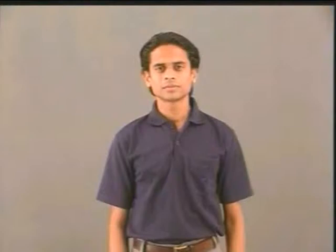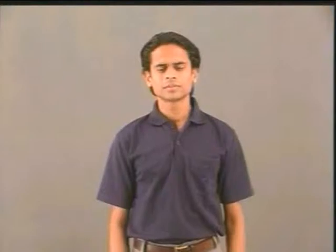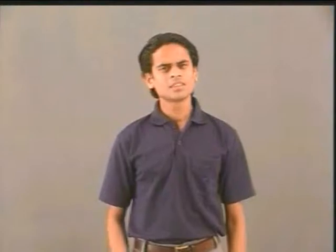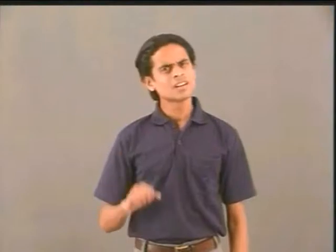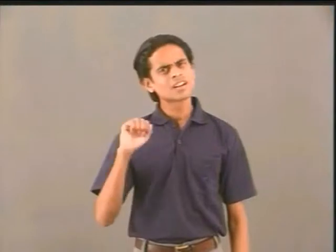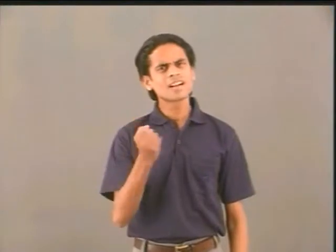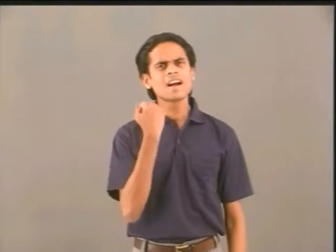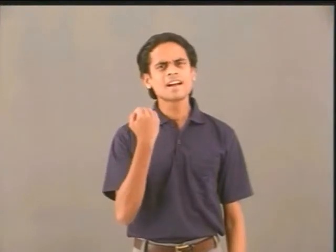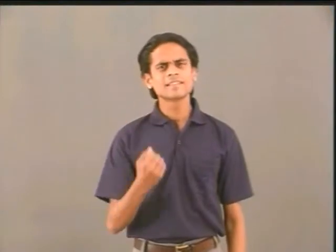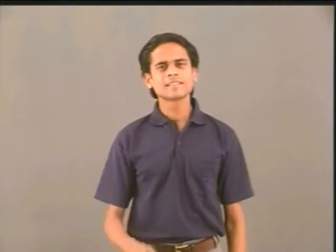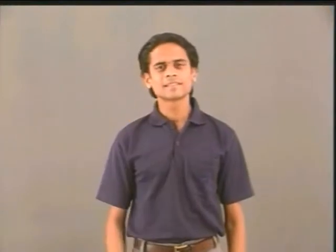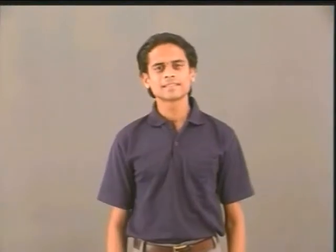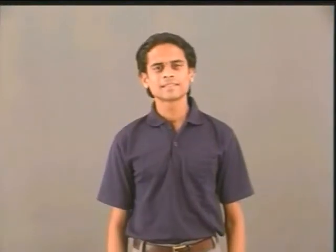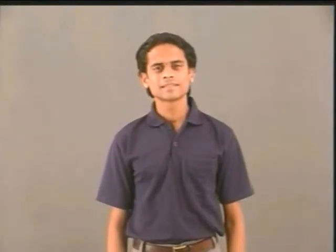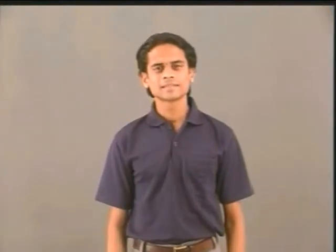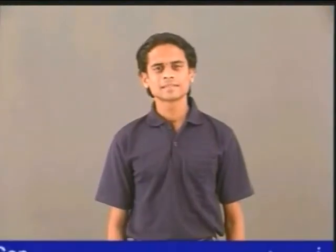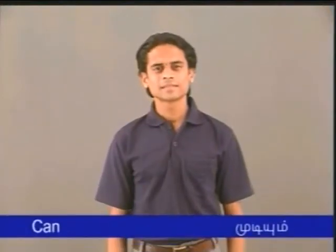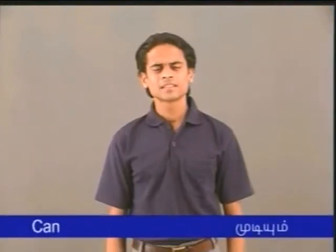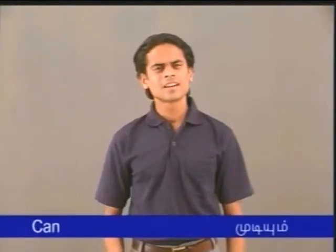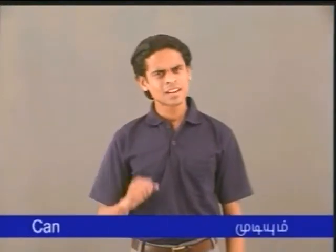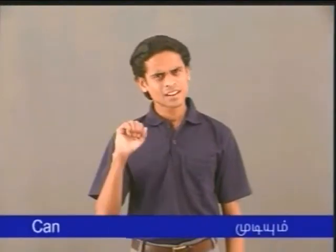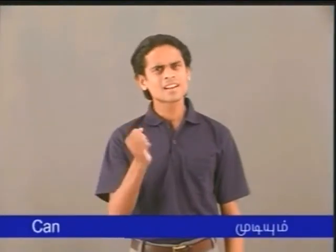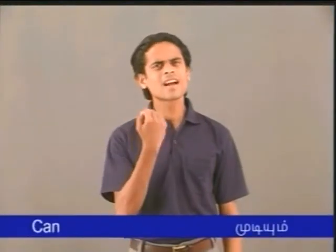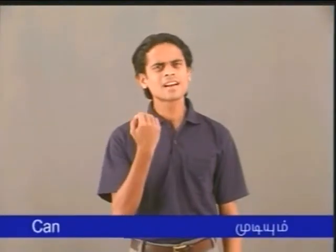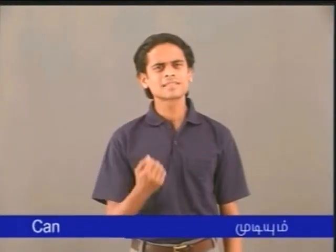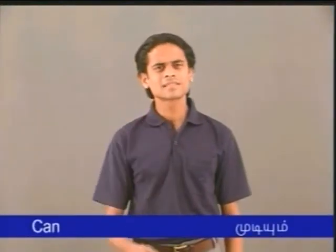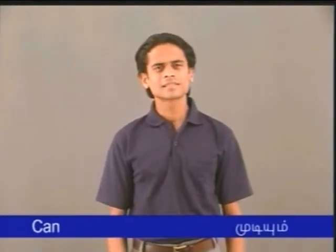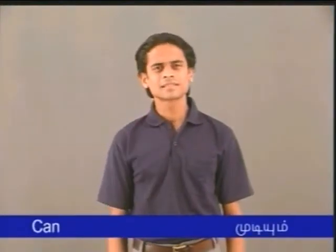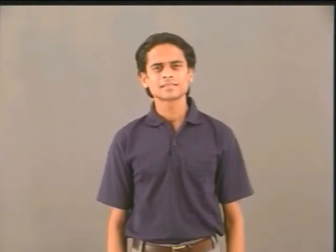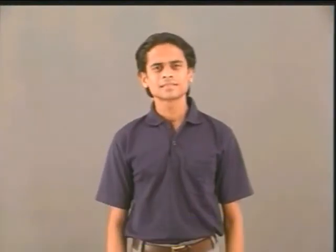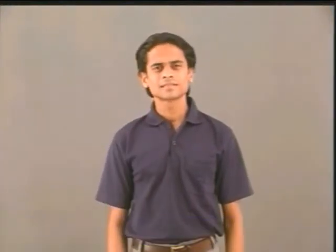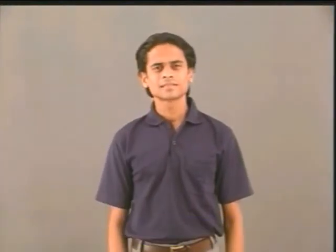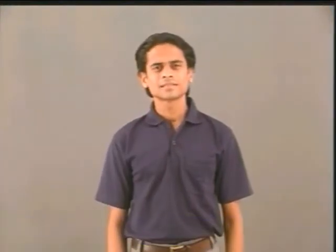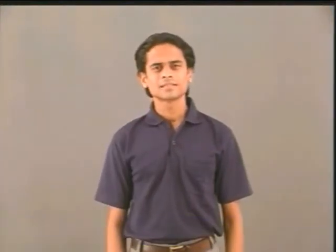can